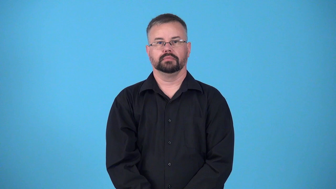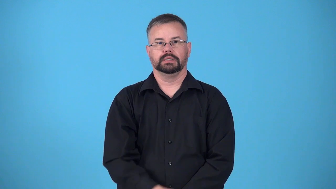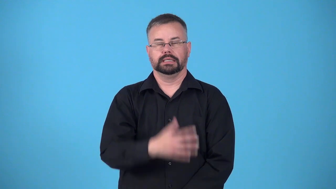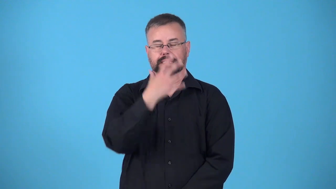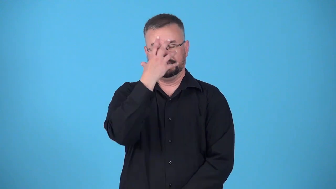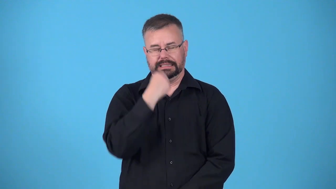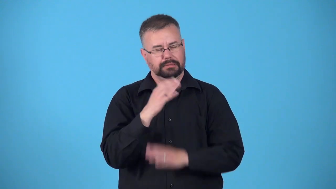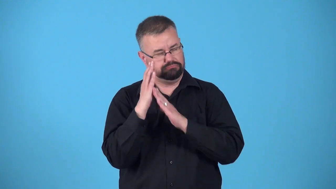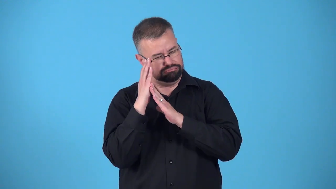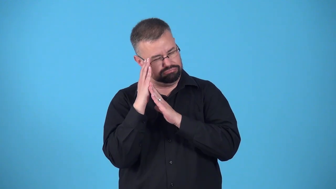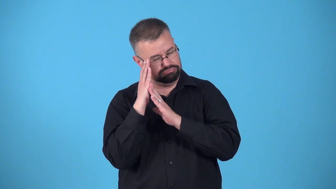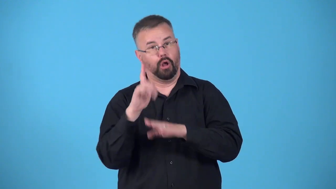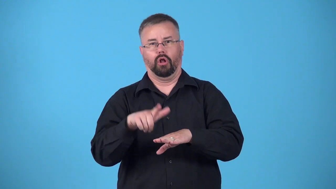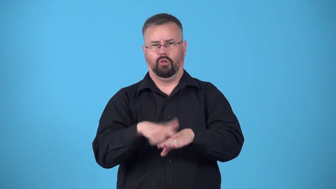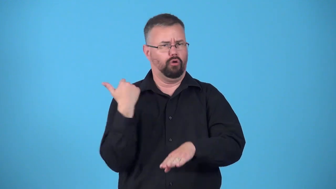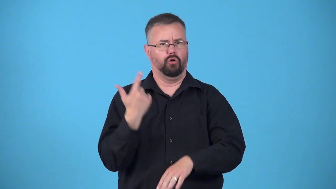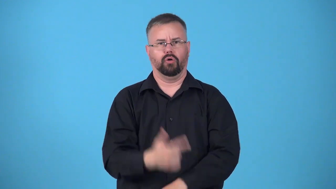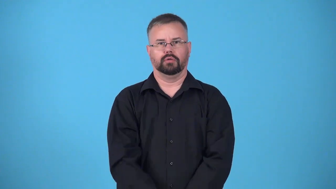sleep in-get up late